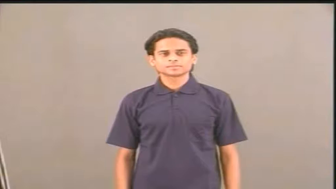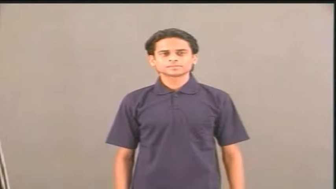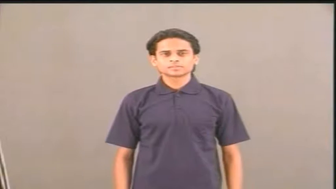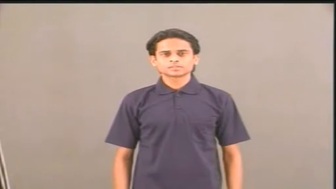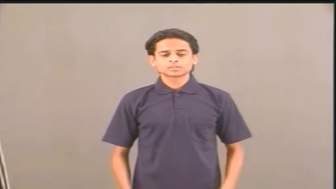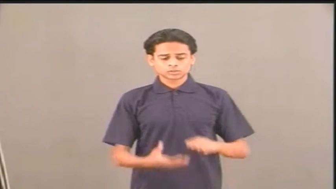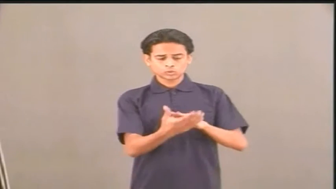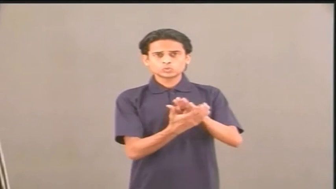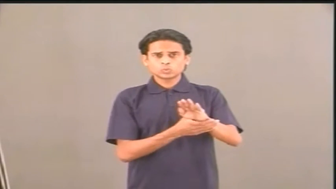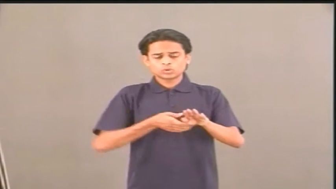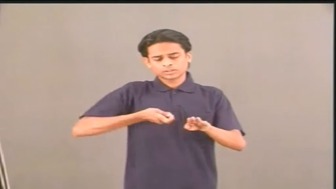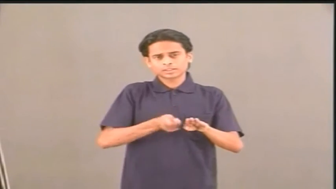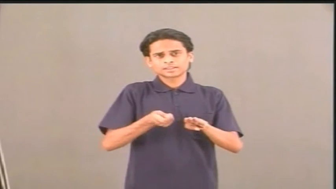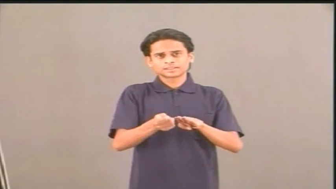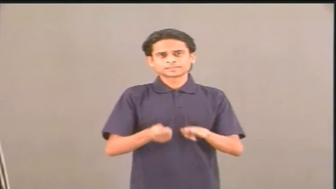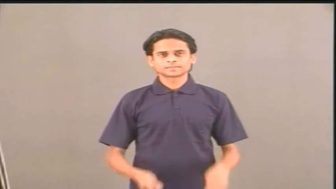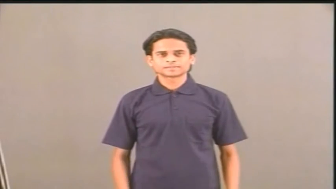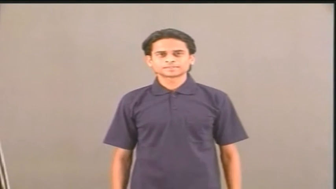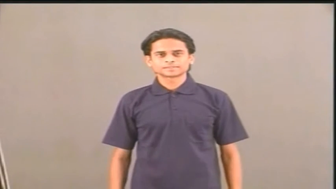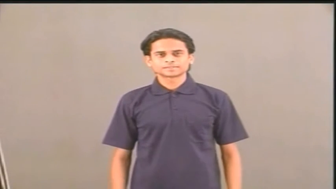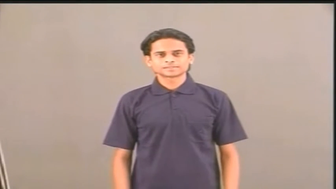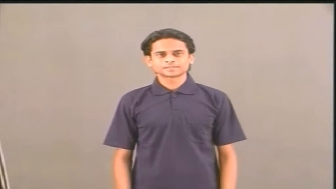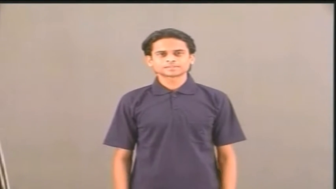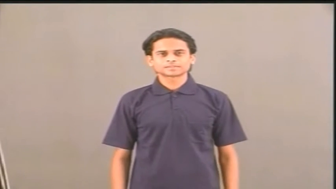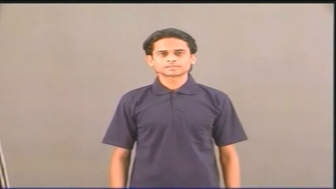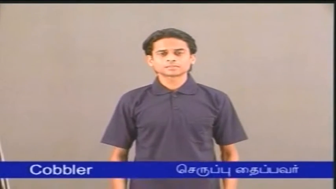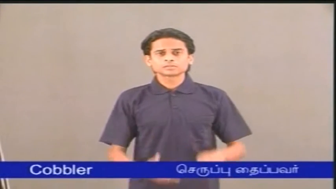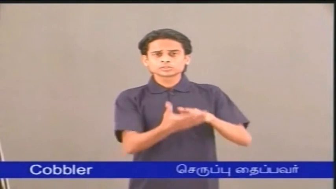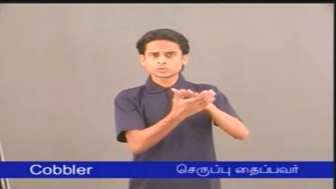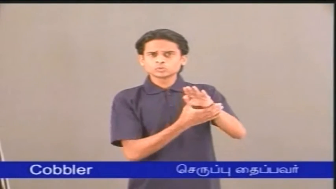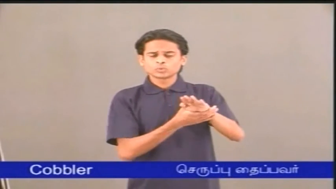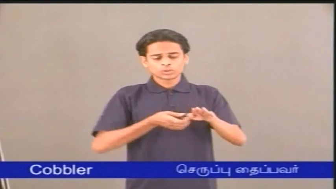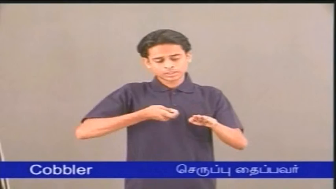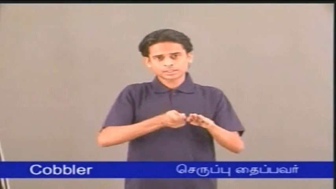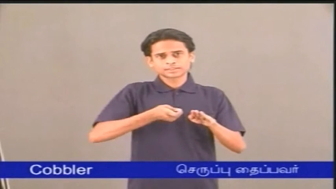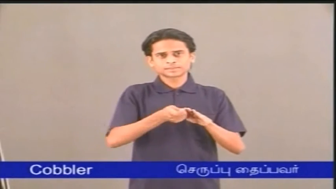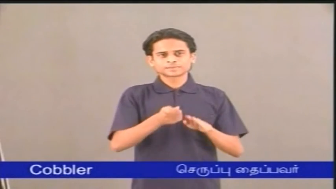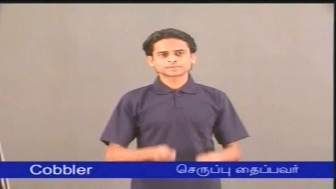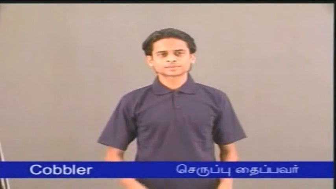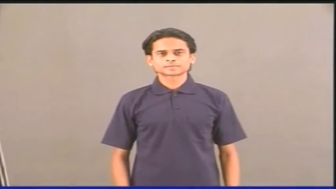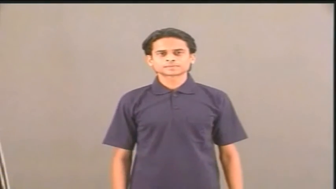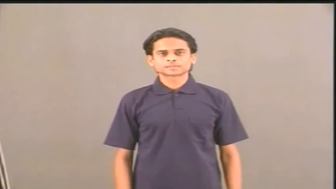cobbler